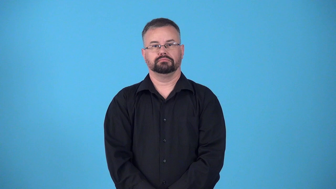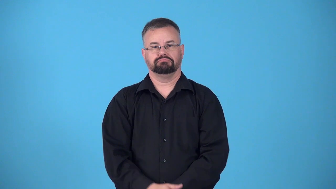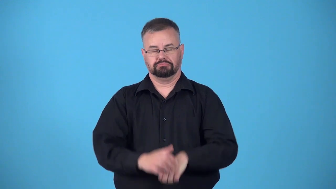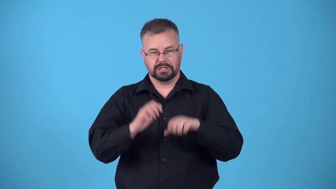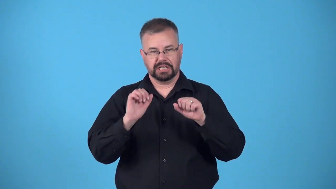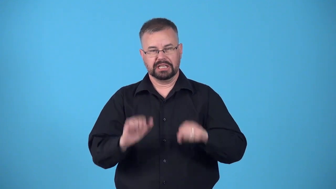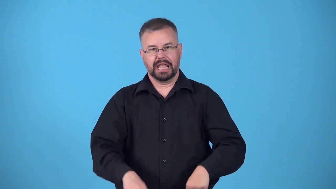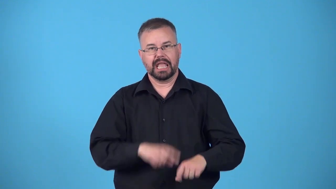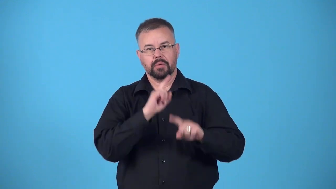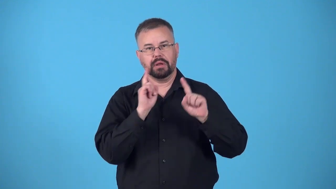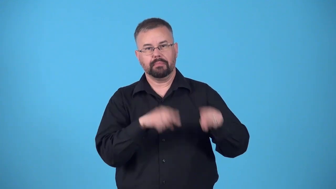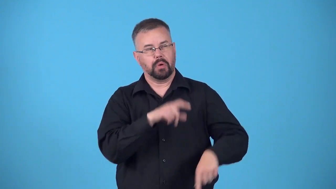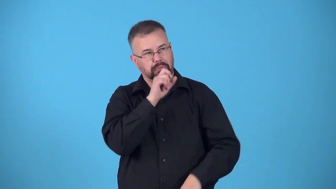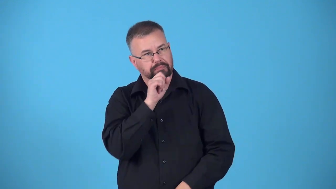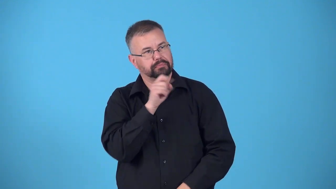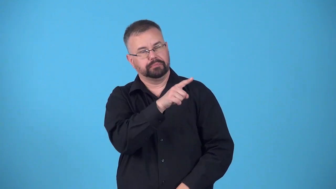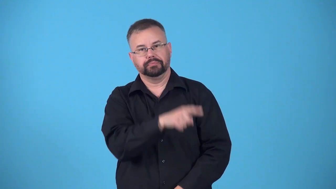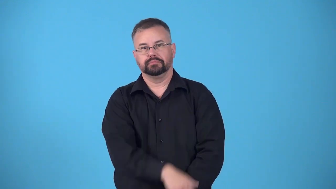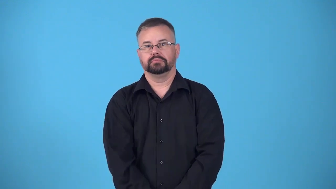reportable